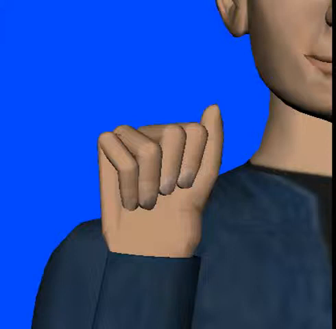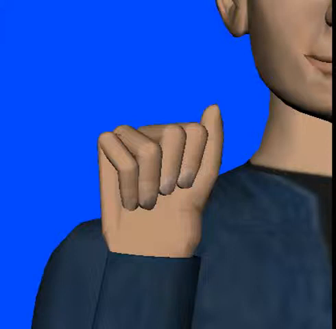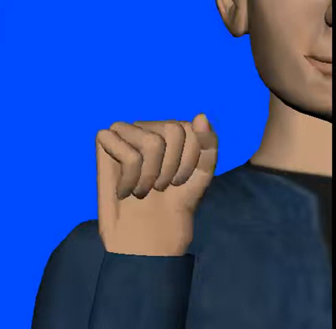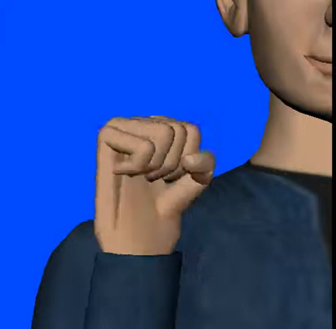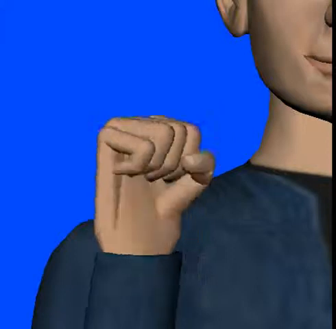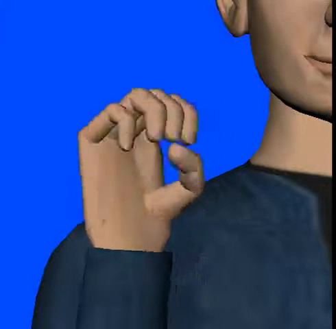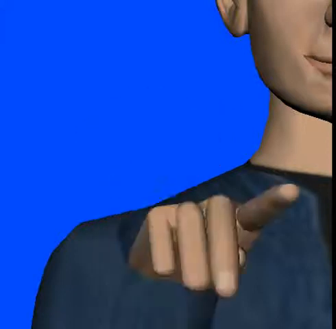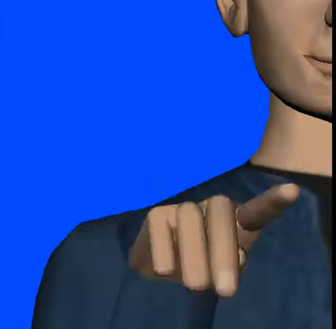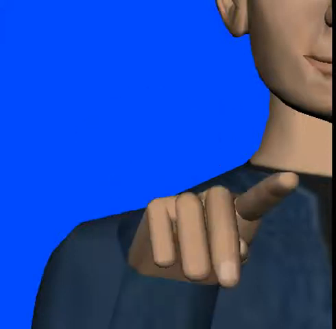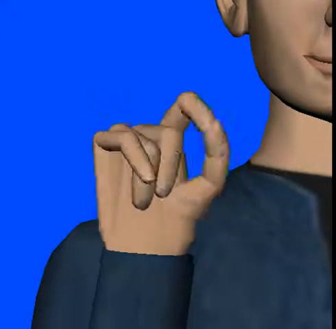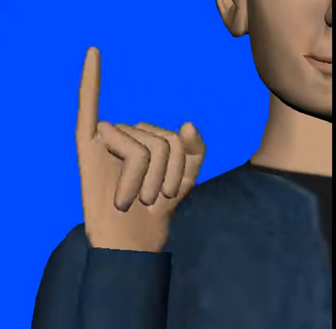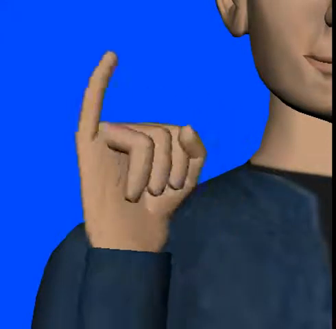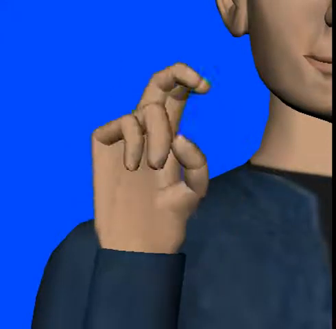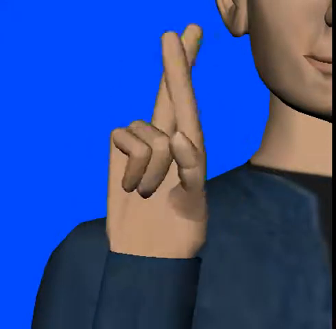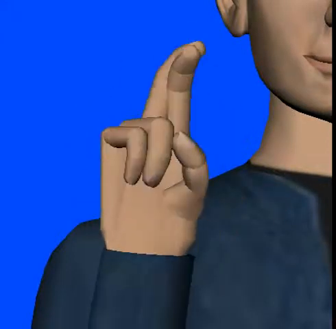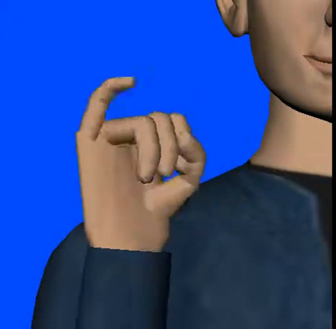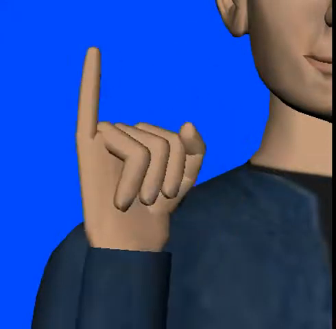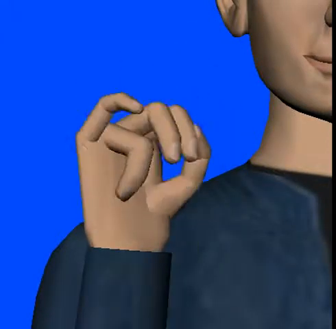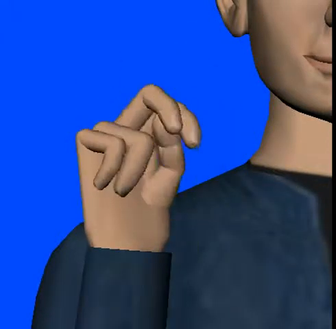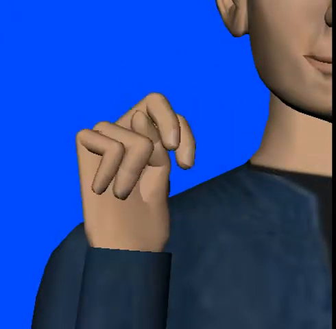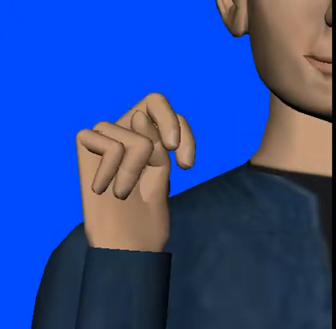aspirin